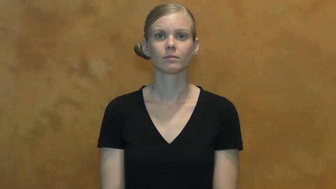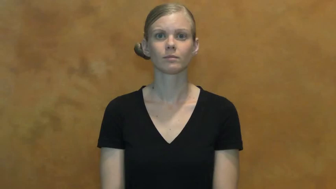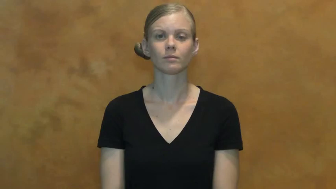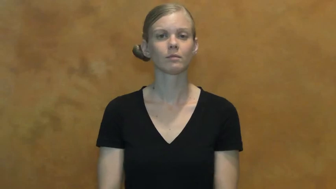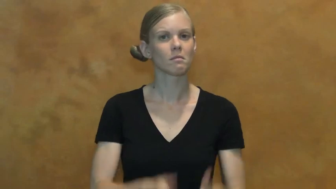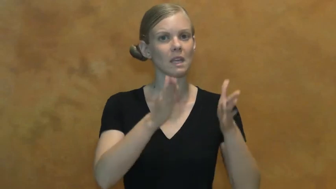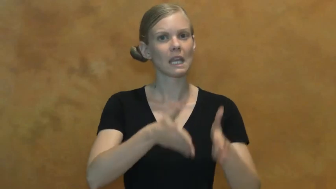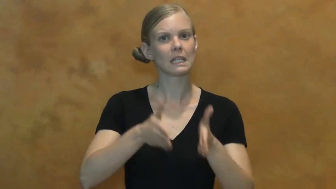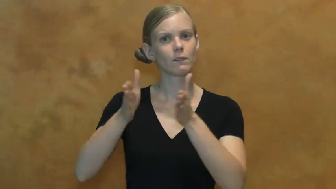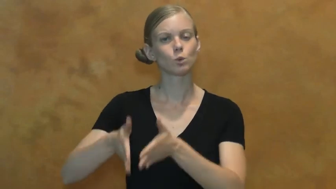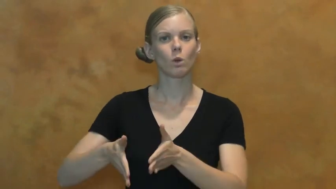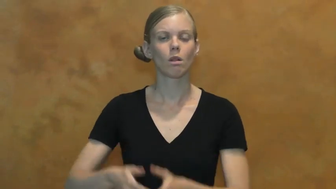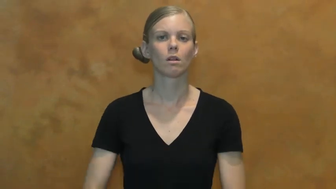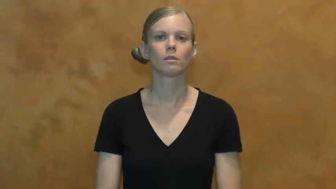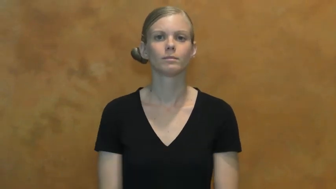individual